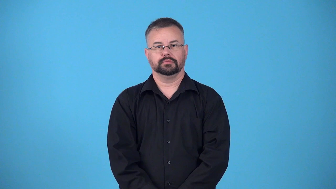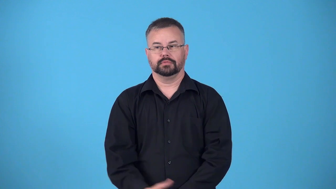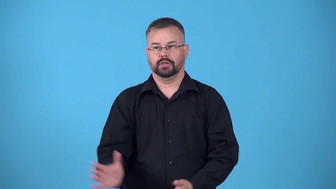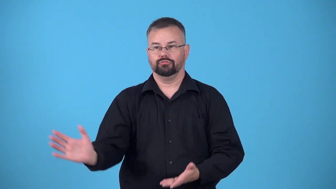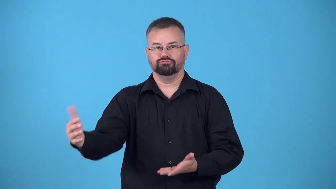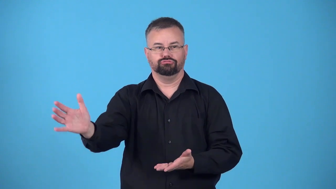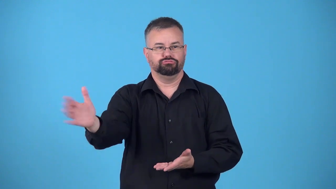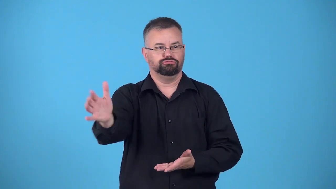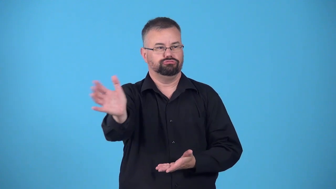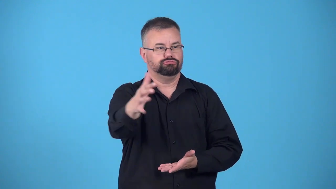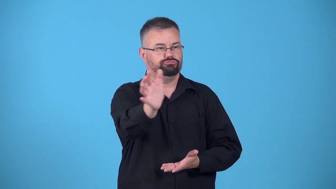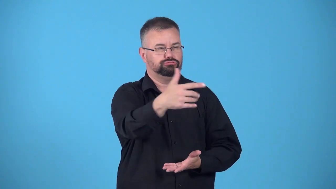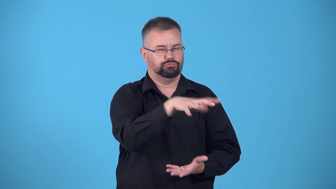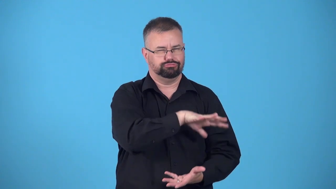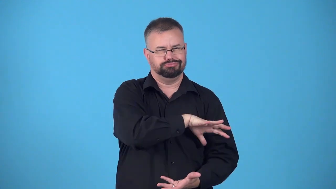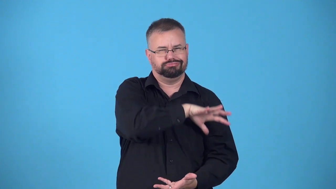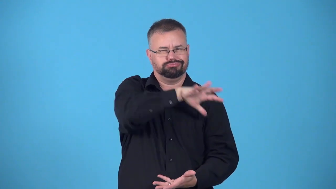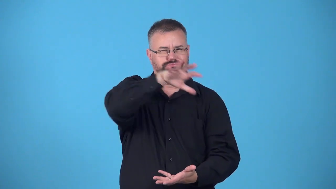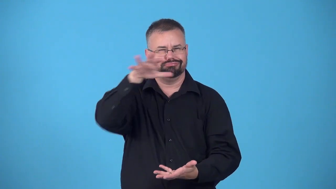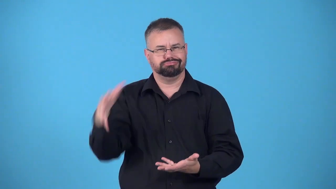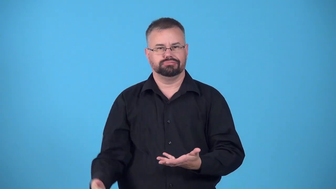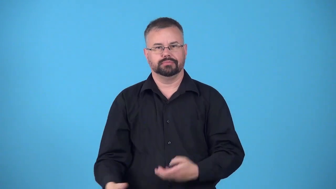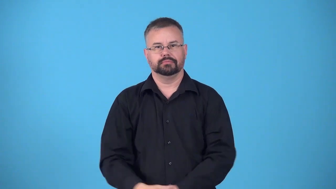rack up